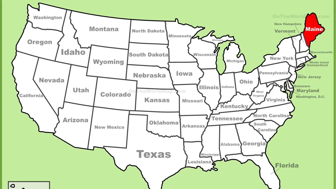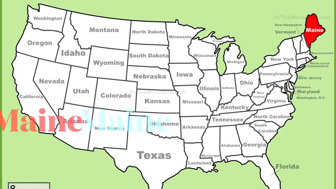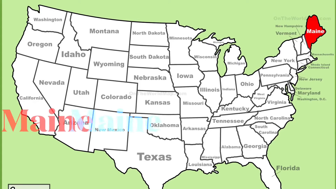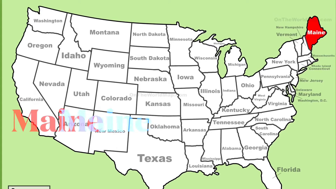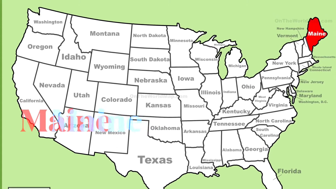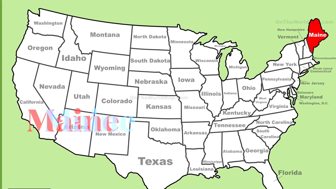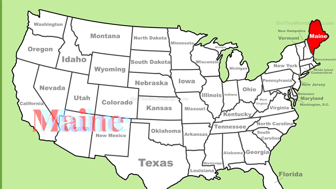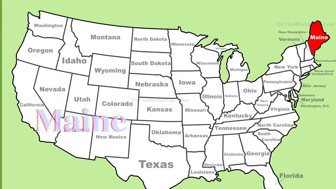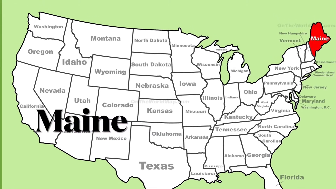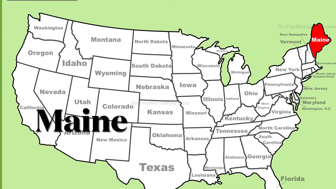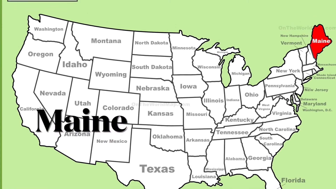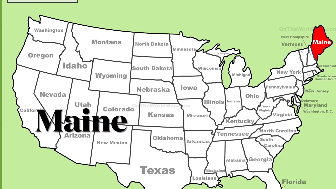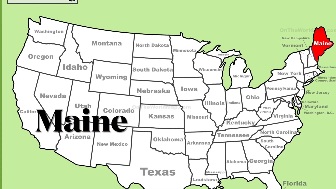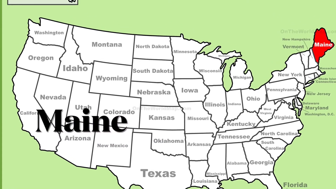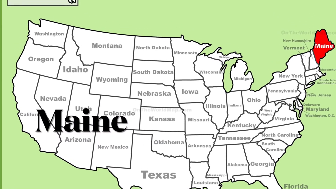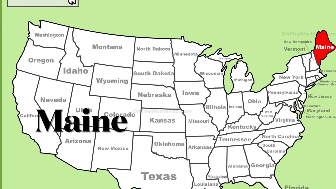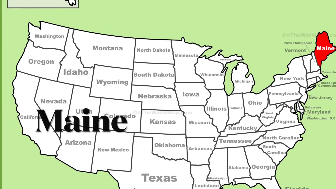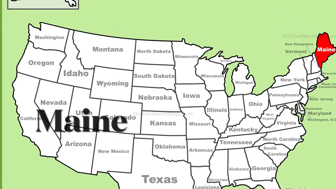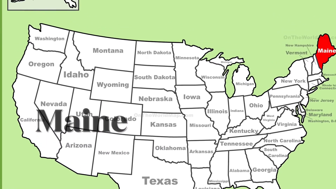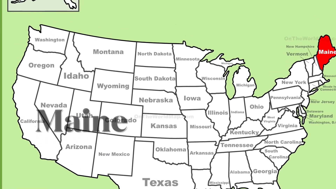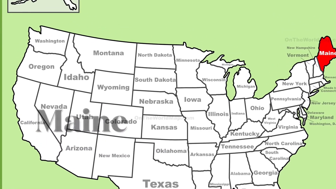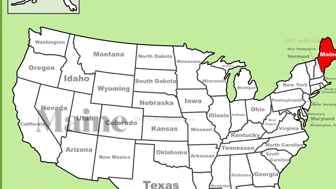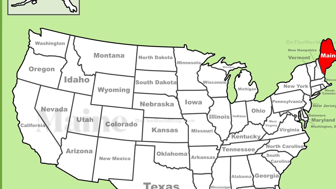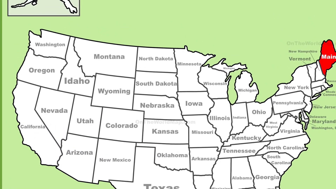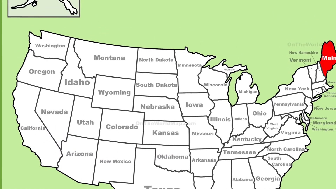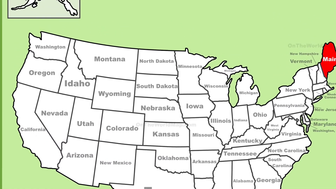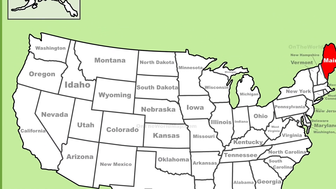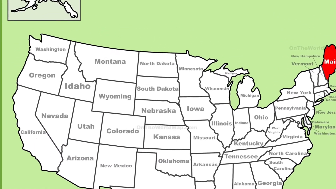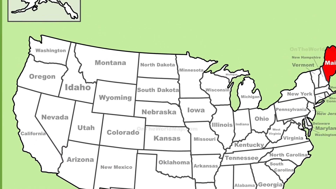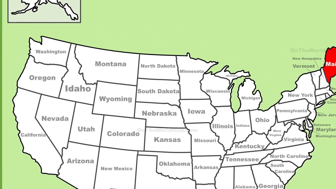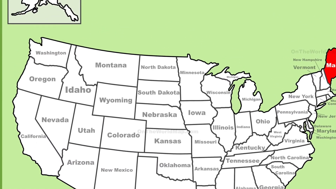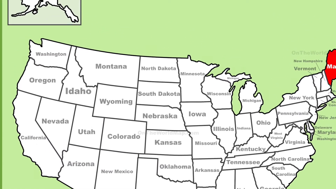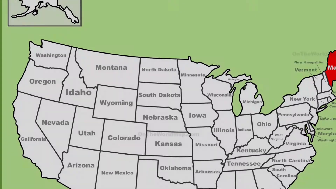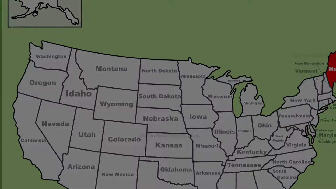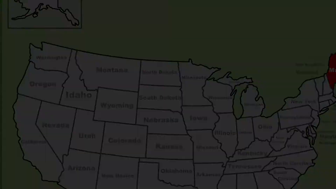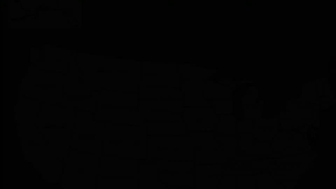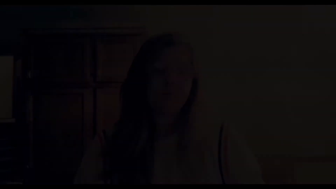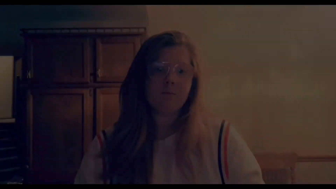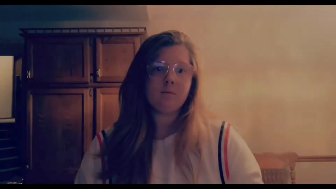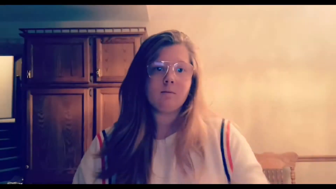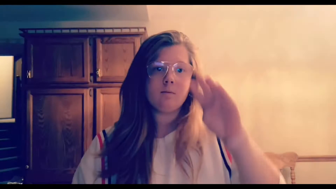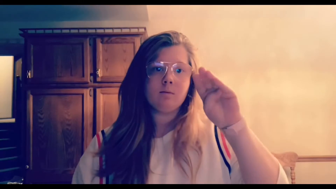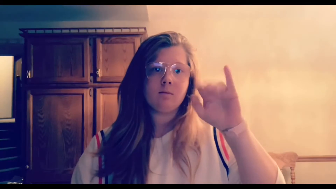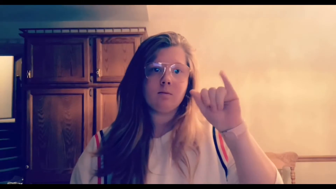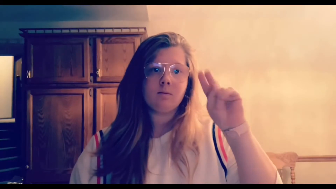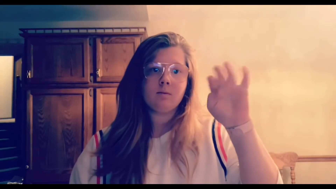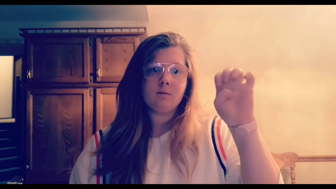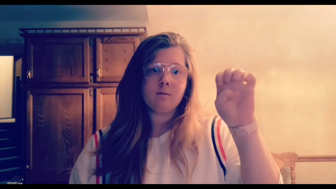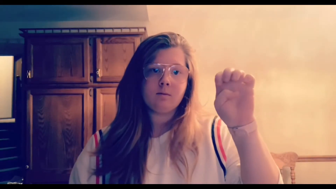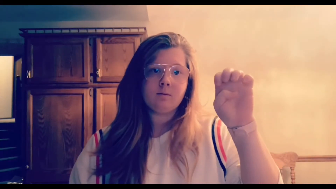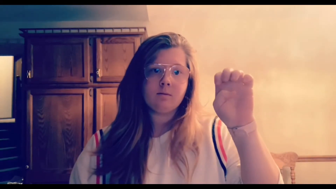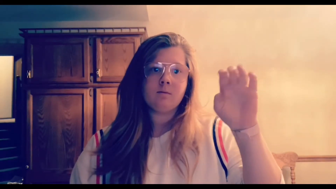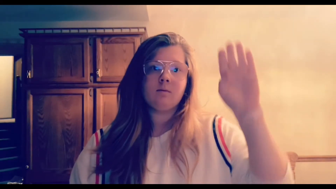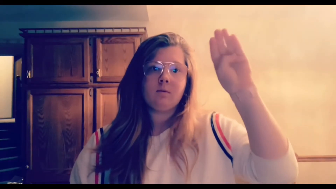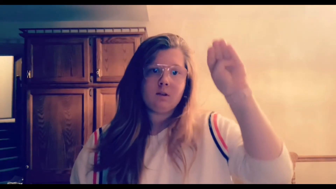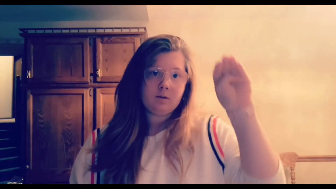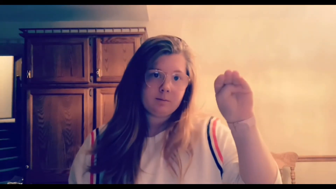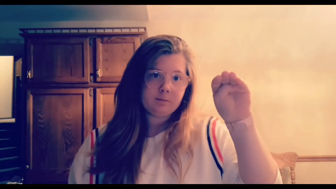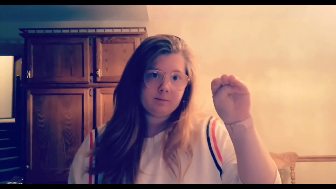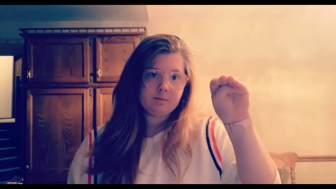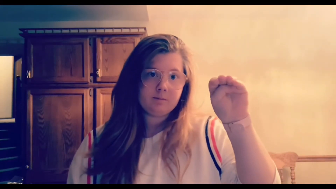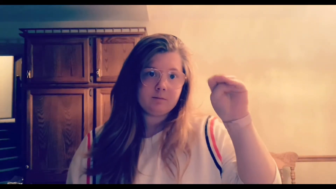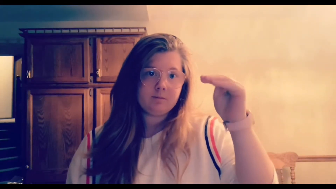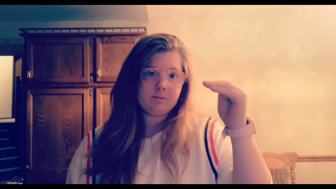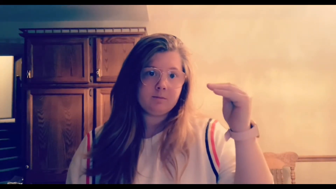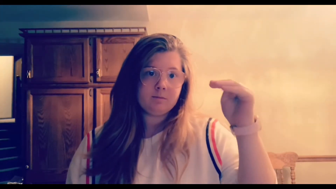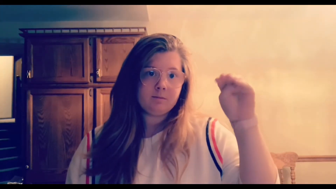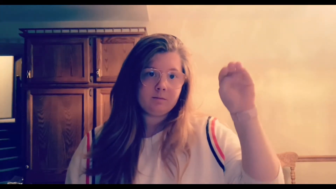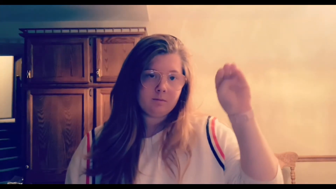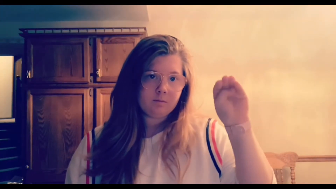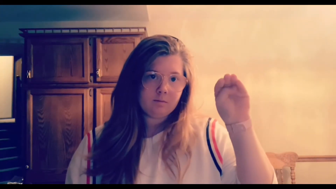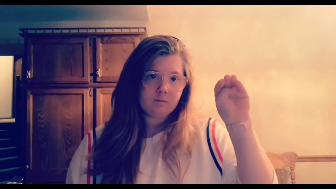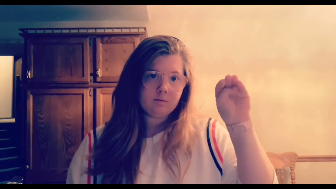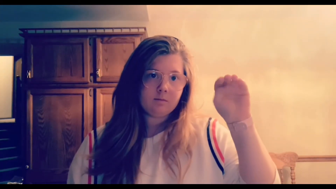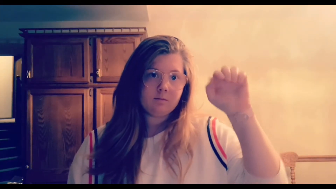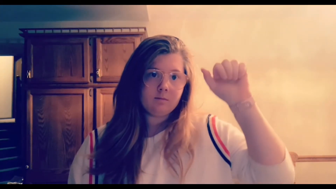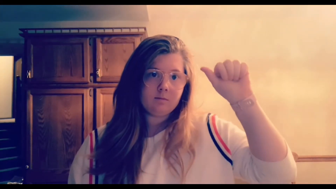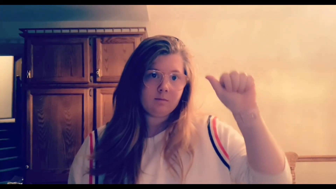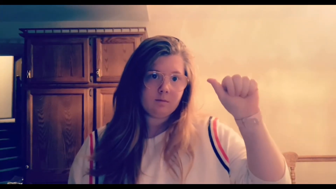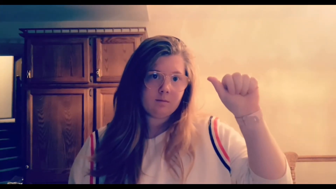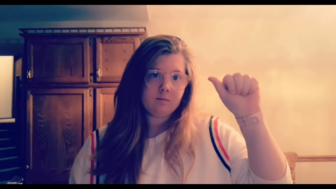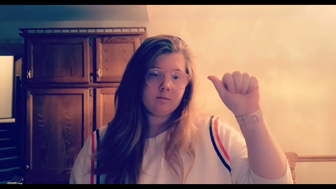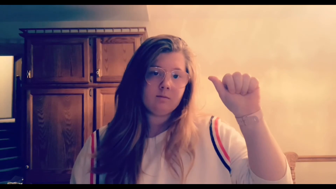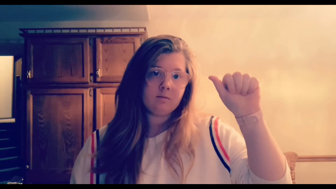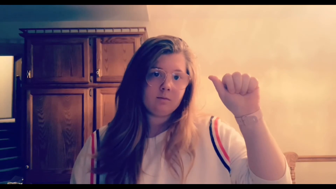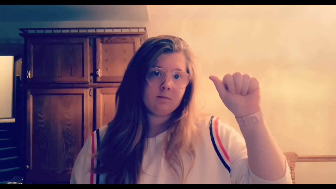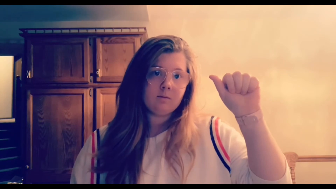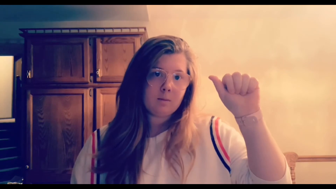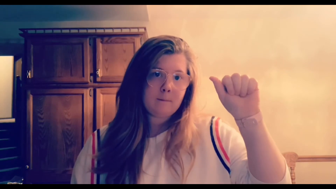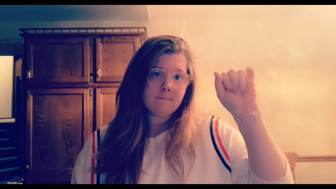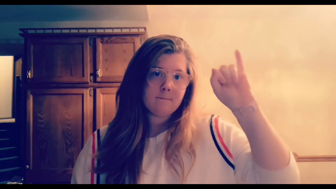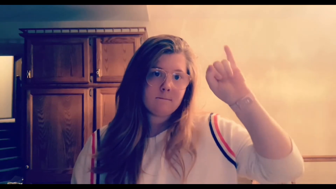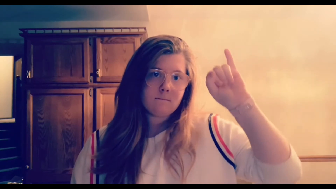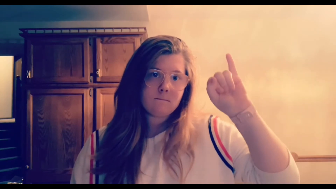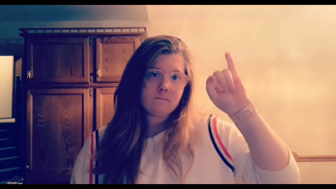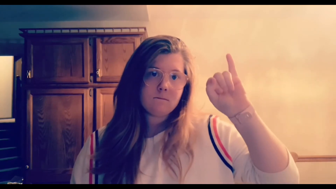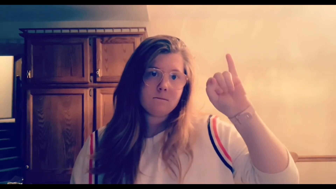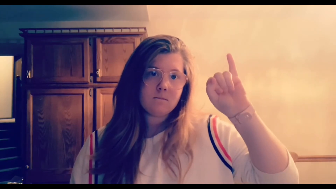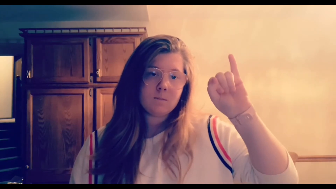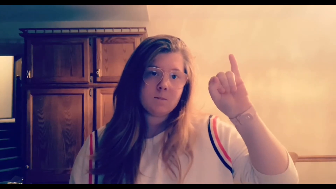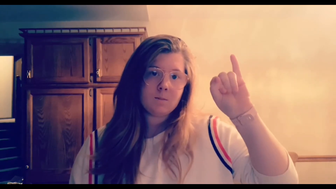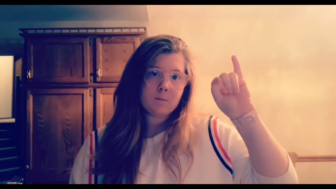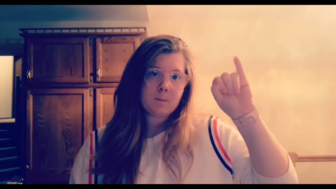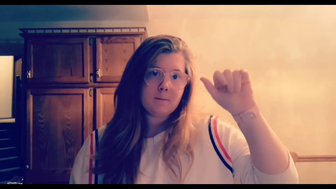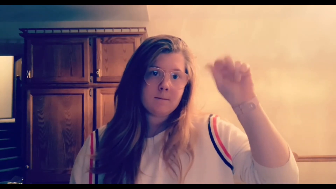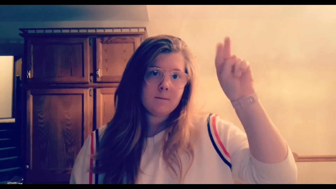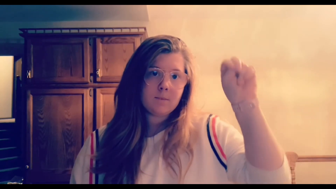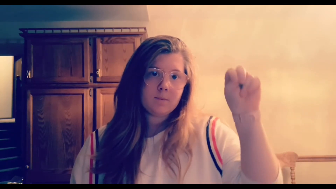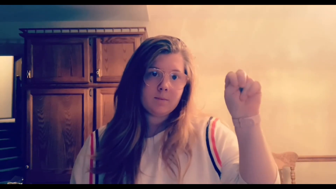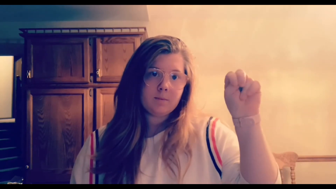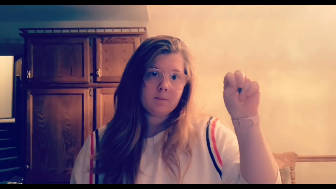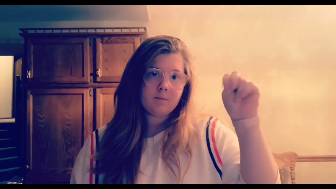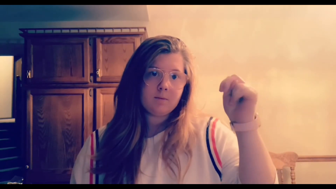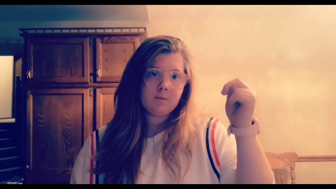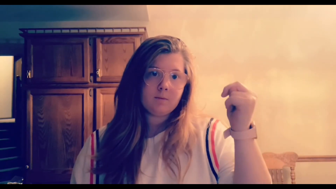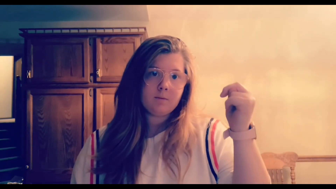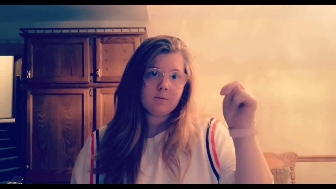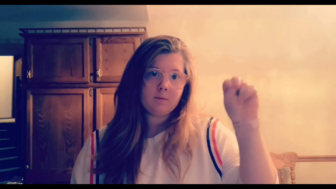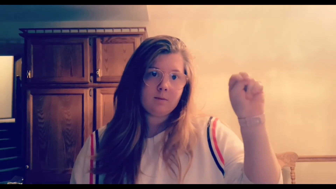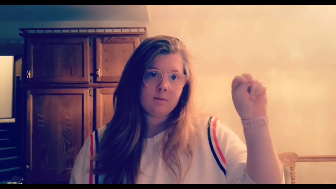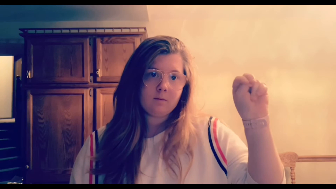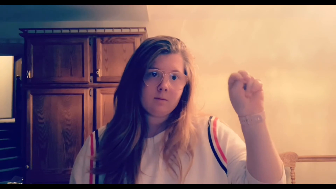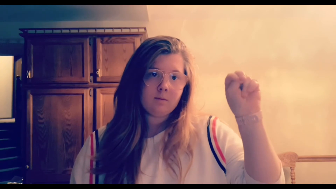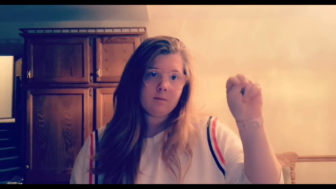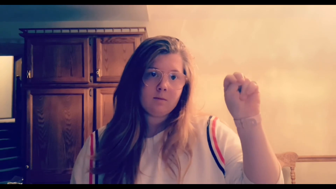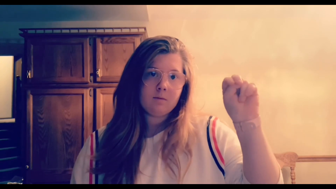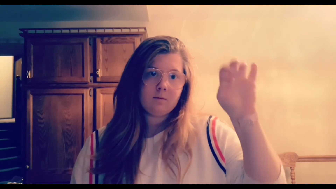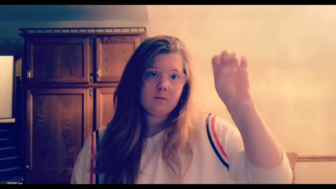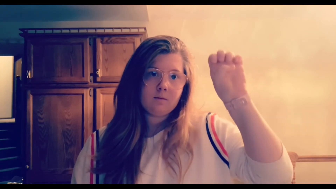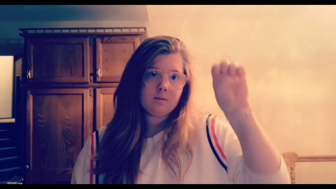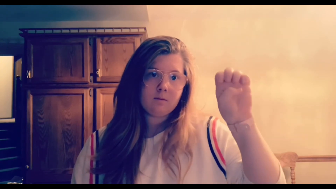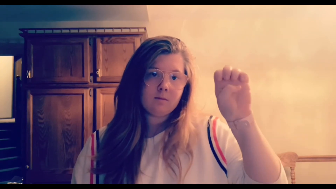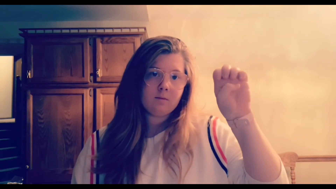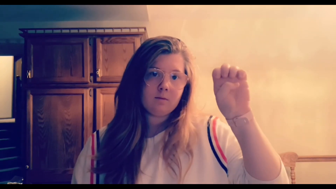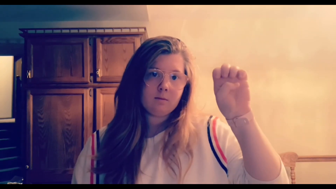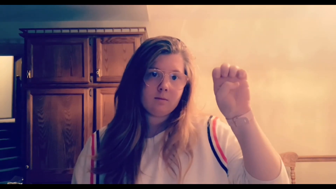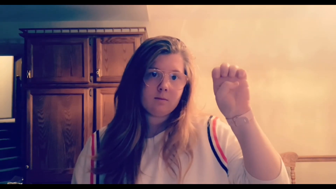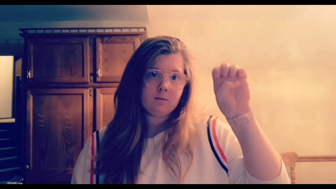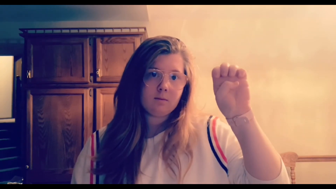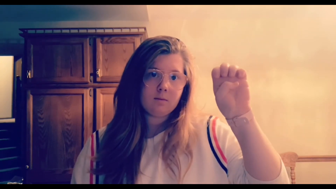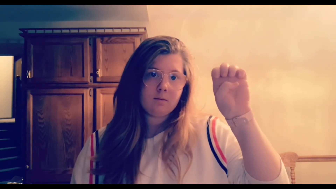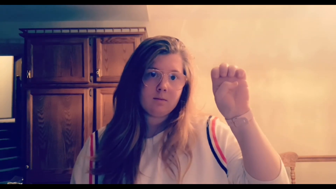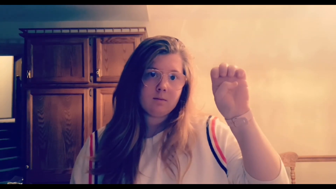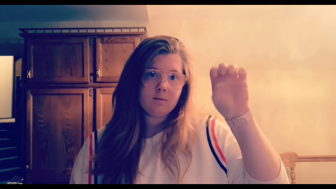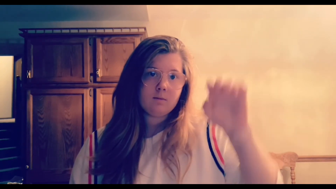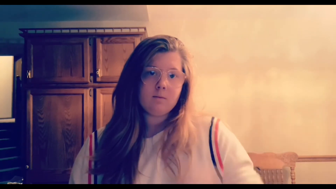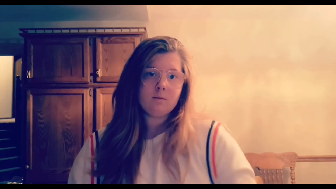Maine